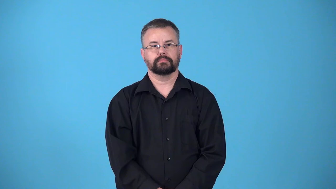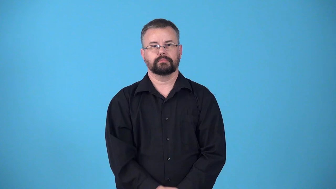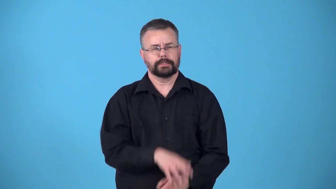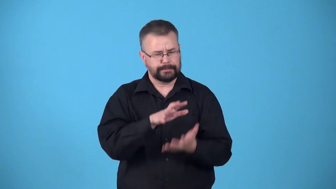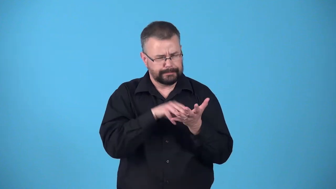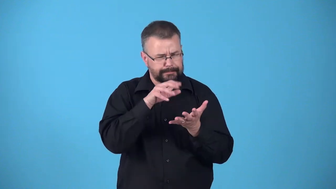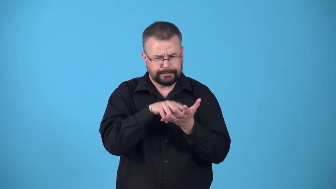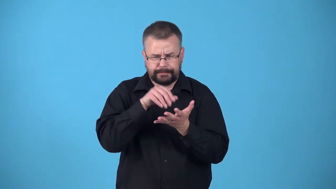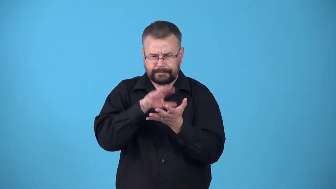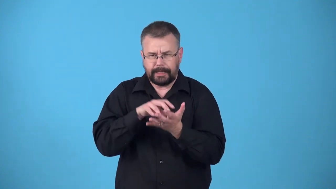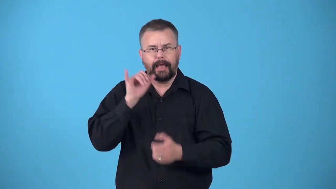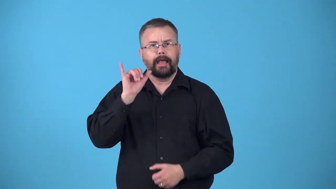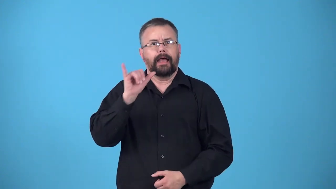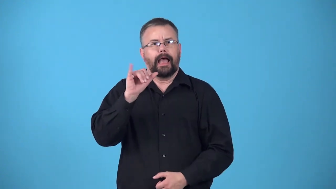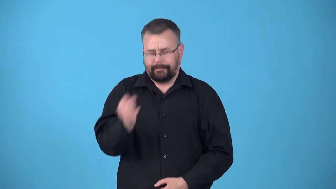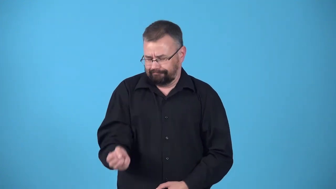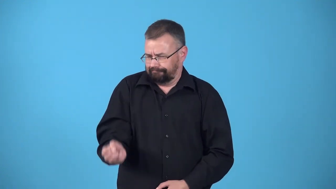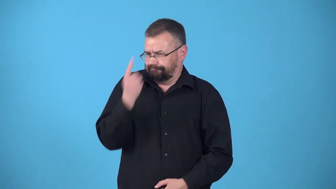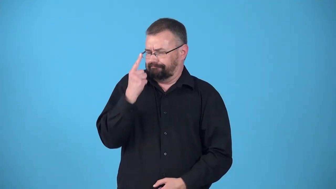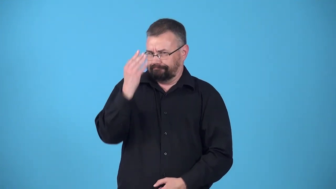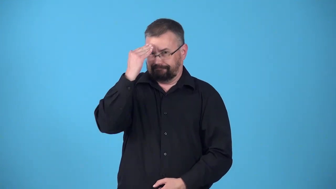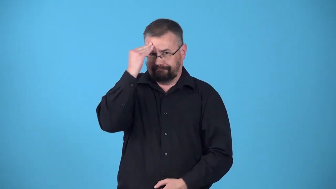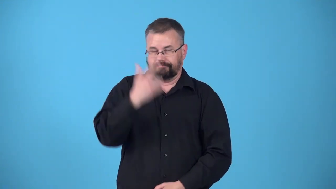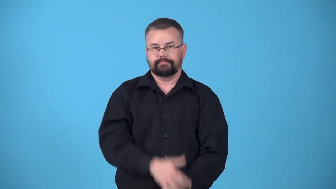get the hang of it